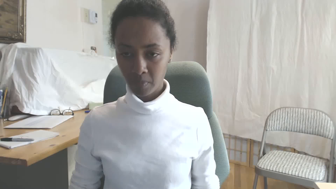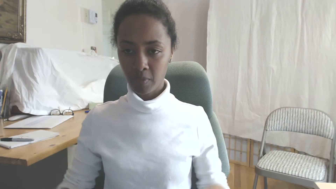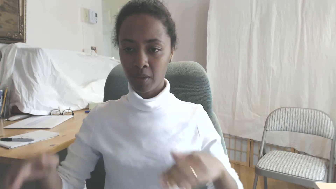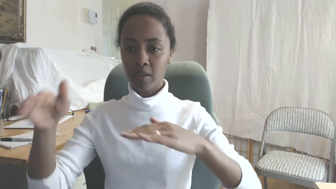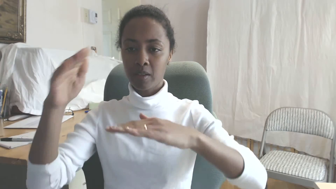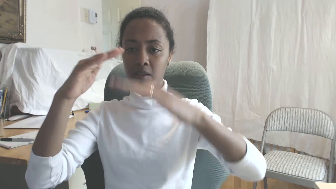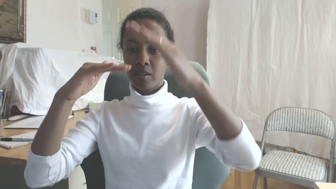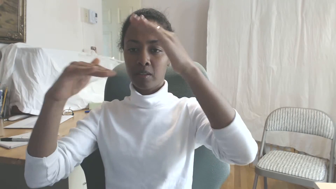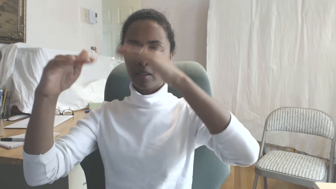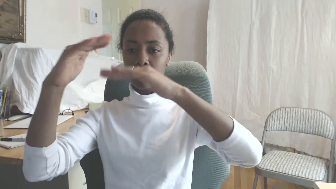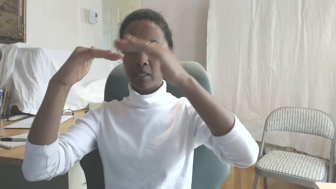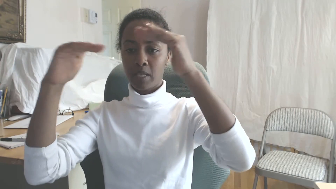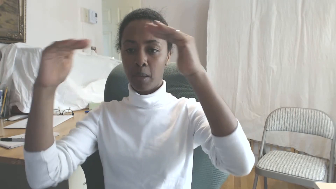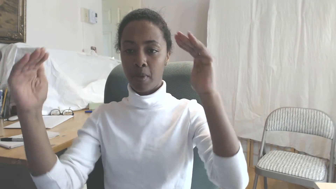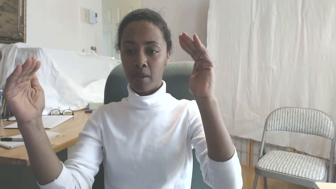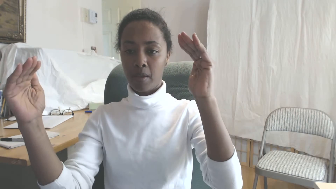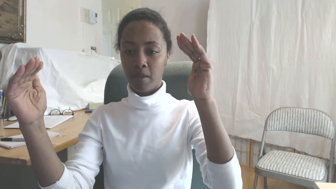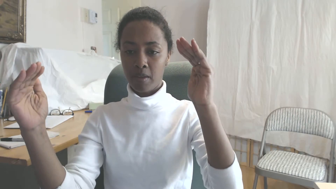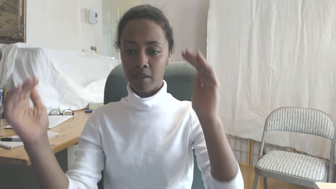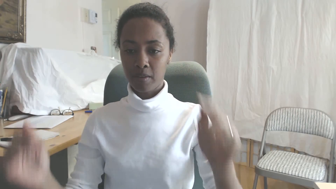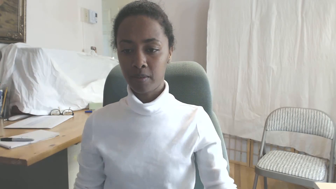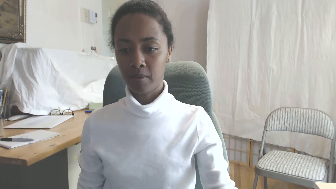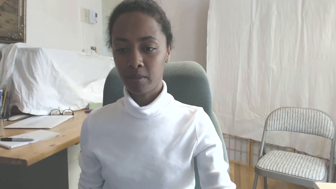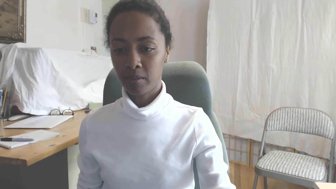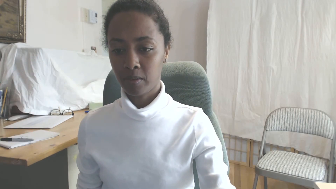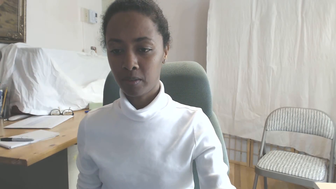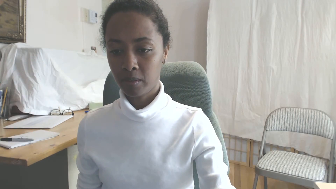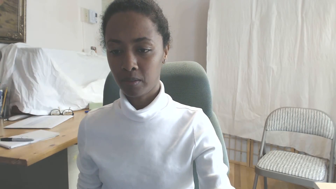sky